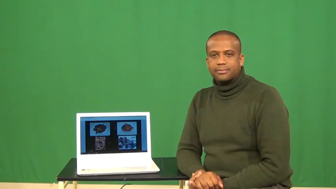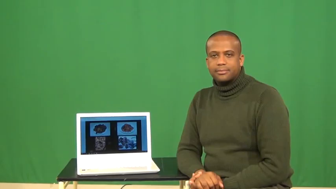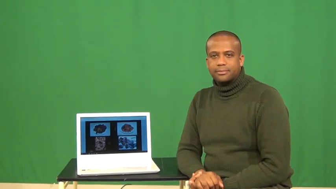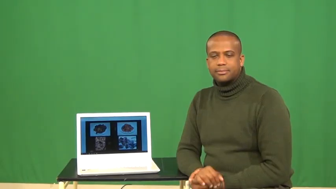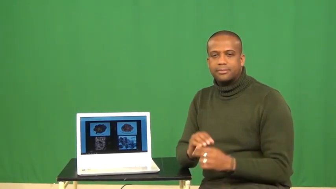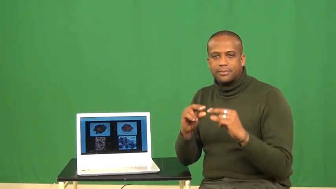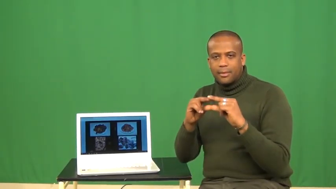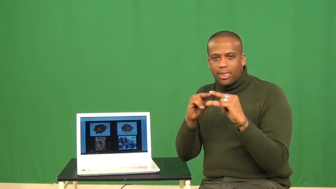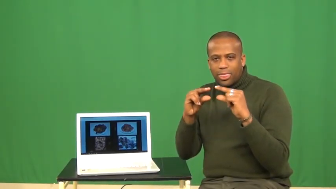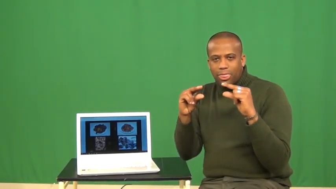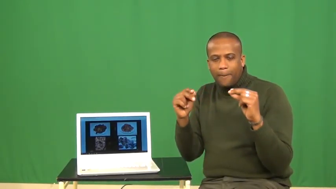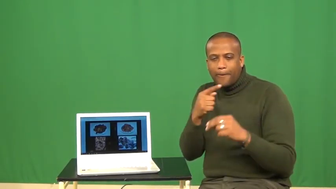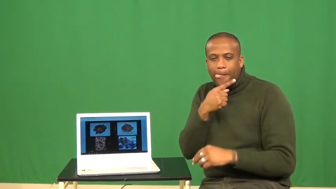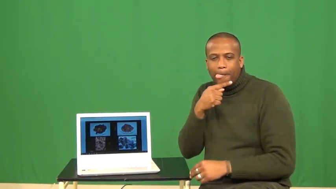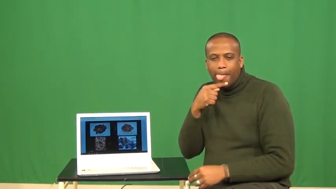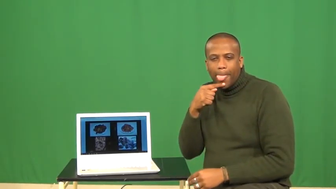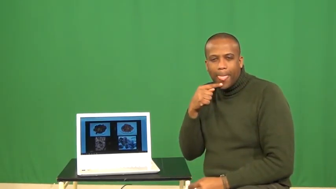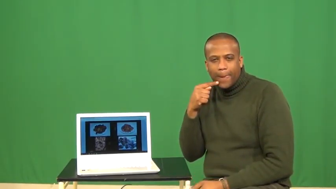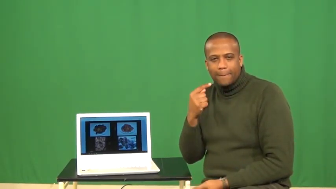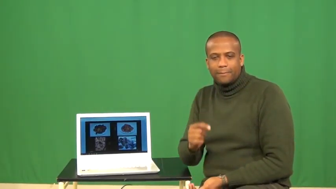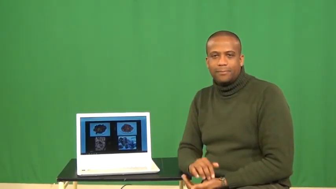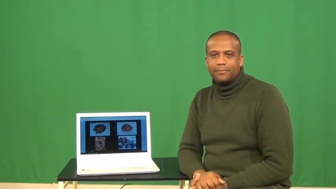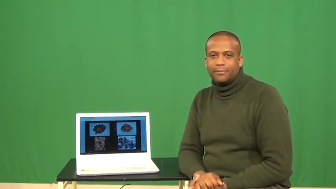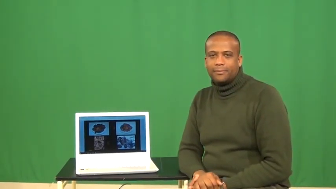datefruit